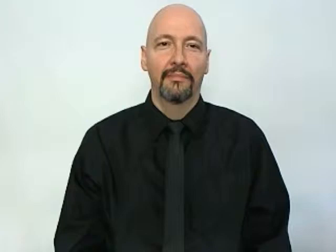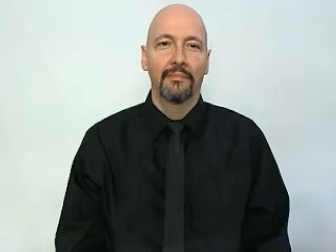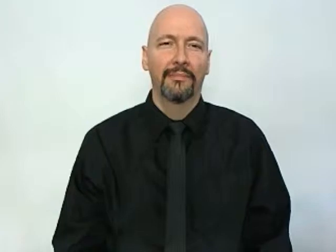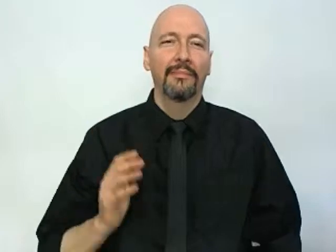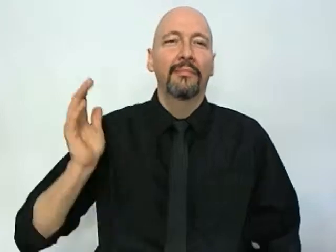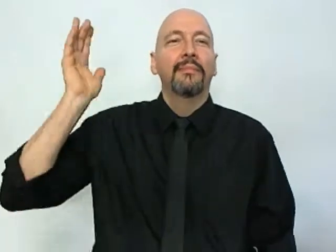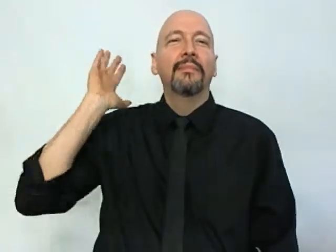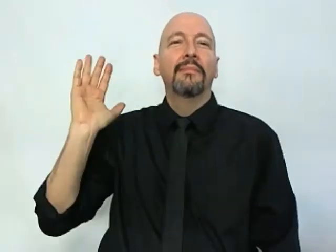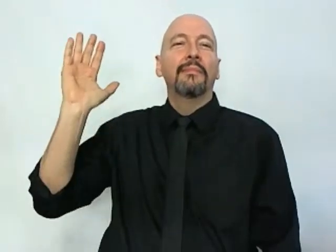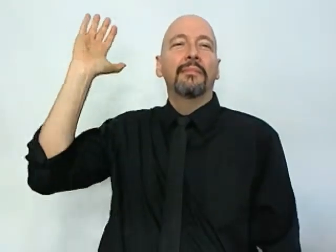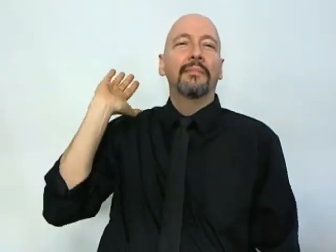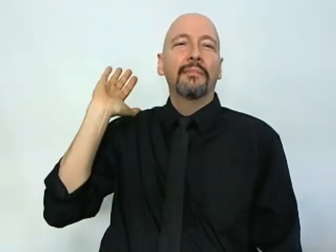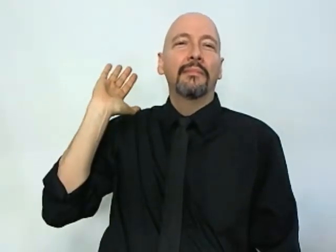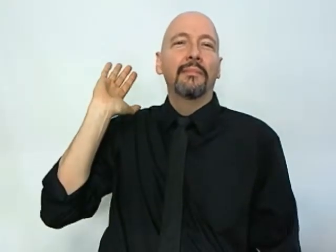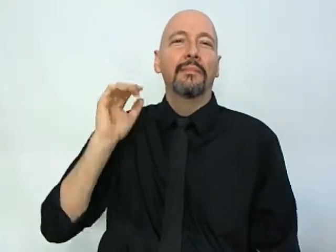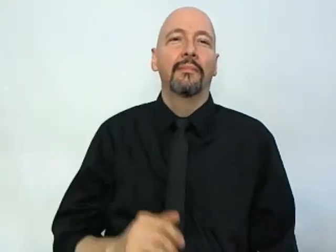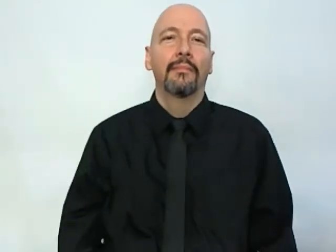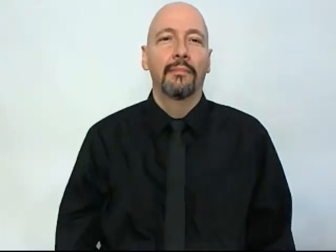LONG AGO